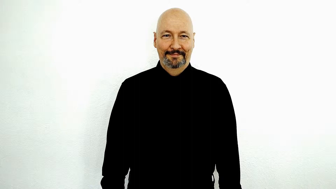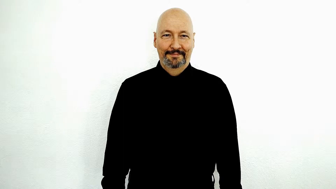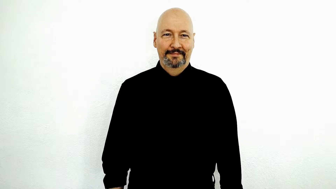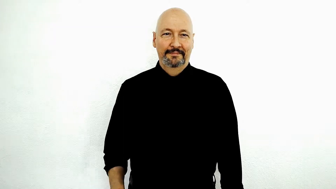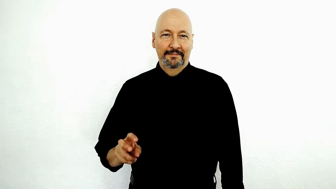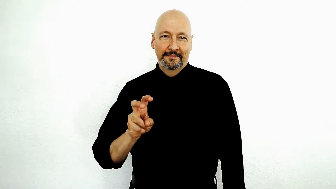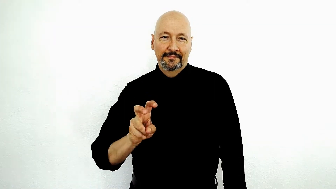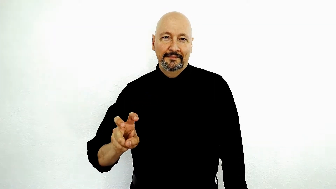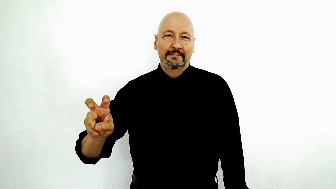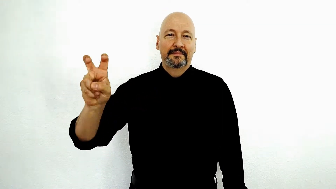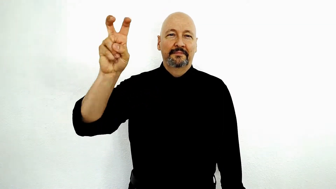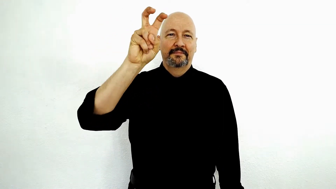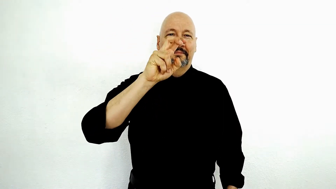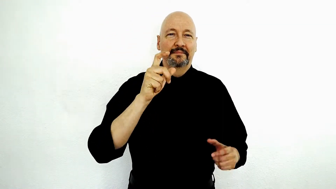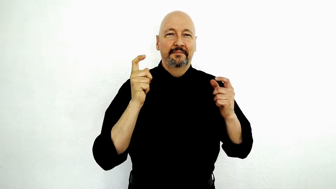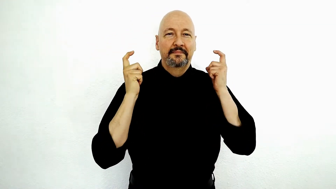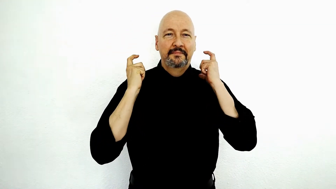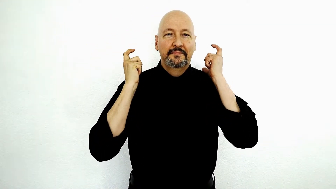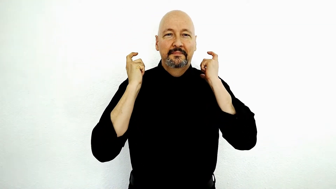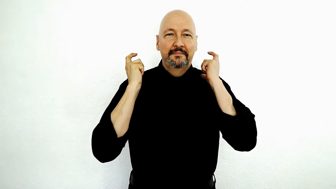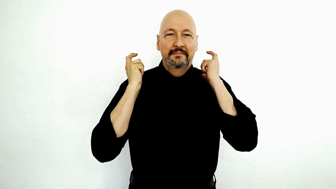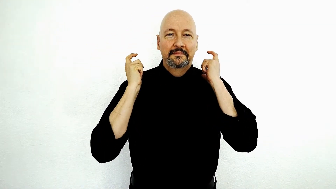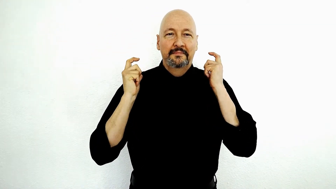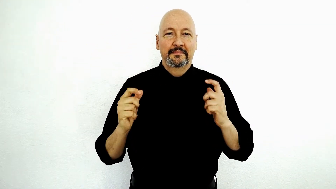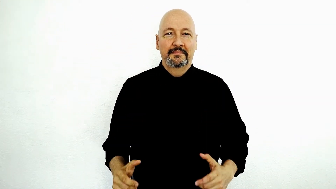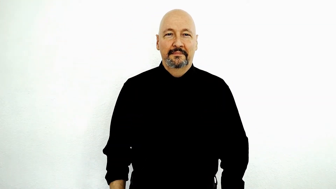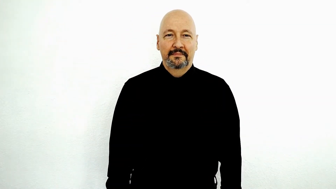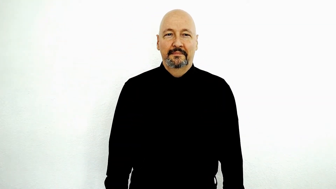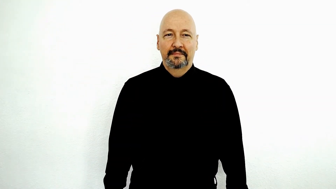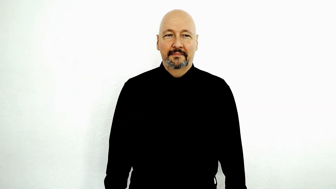backpacking-[TRAVEL+BACKPACK-version]